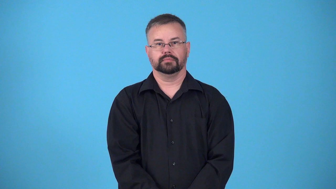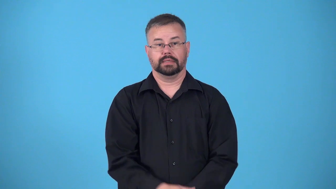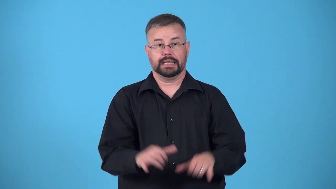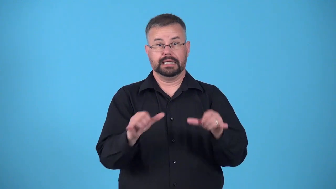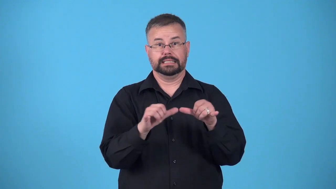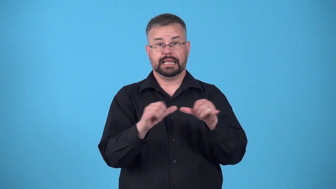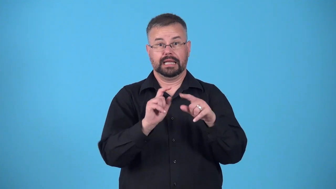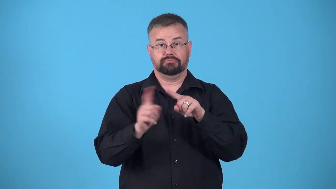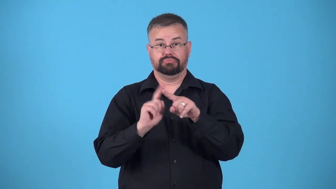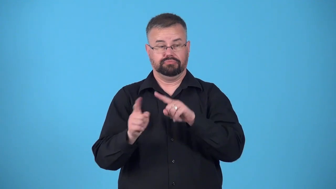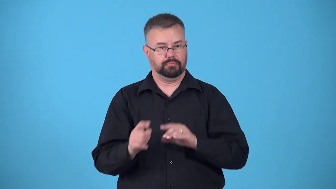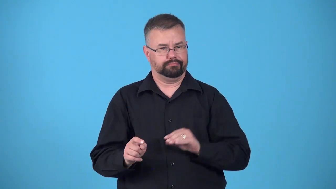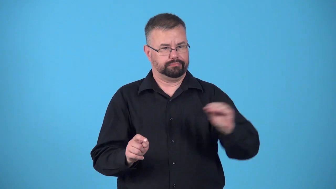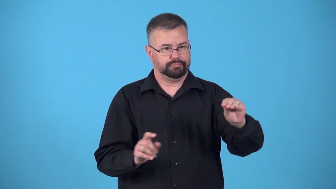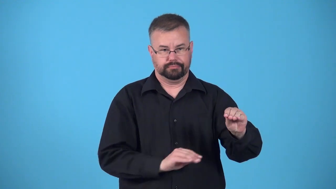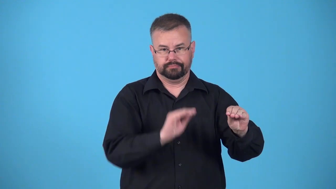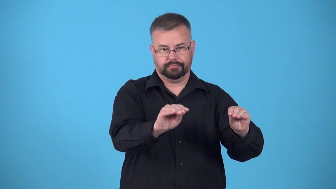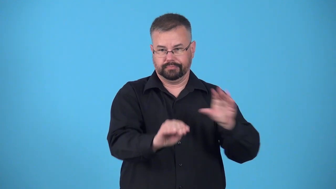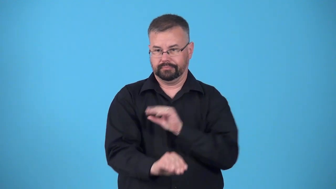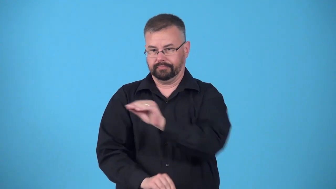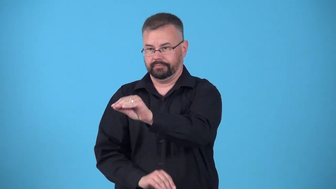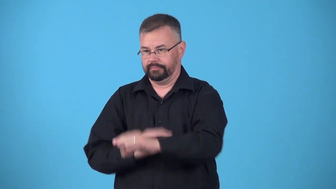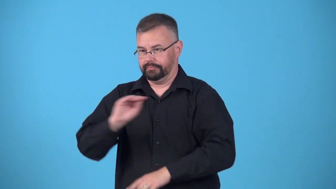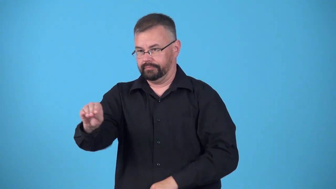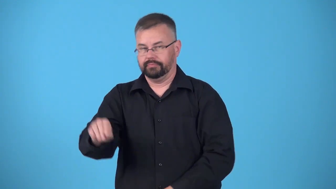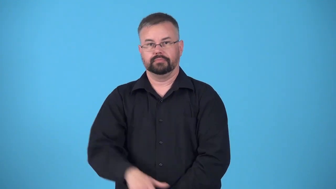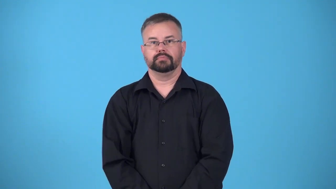size